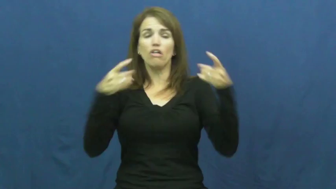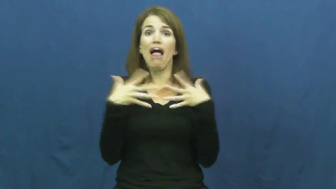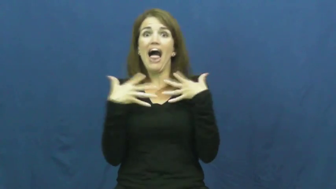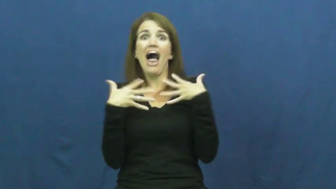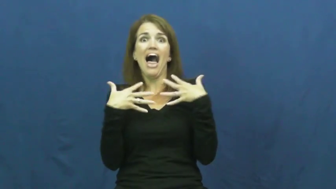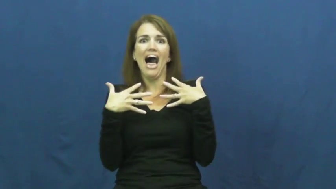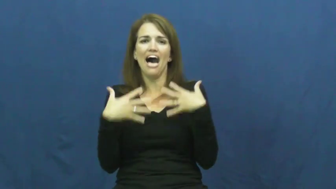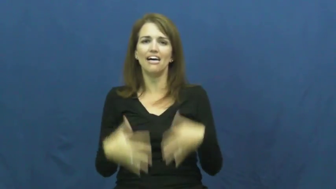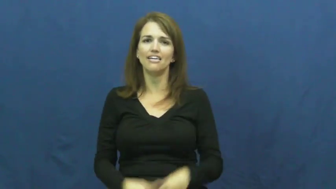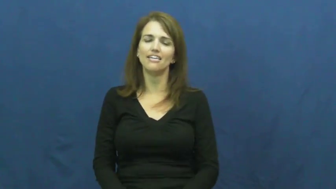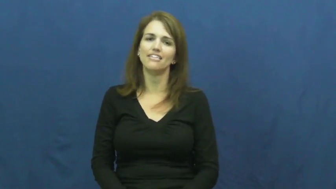aagh